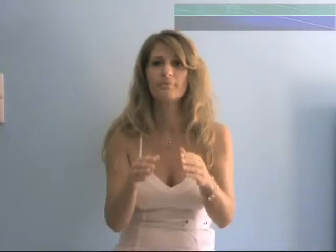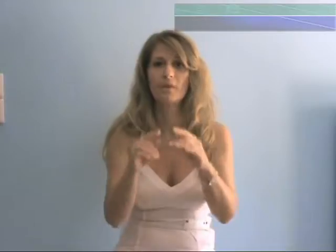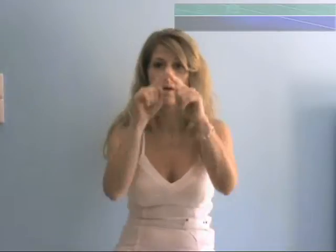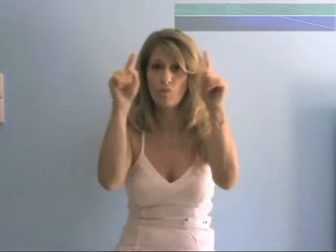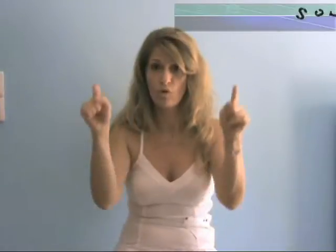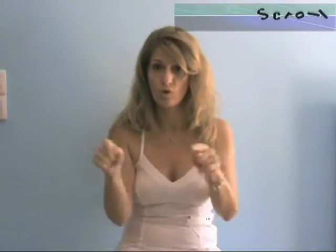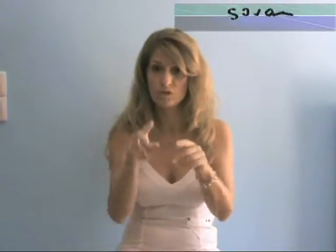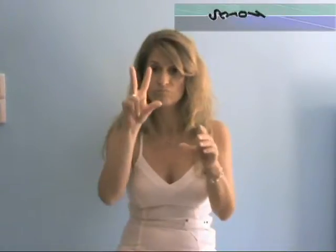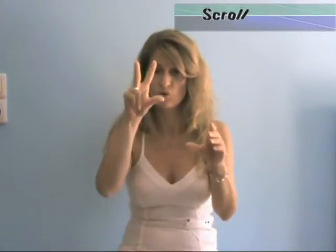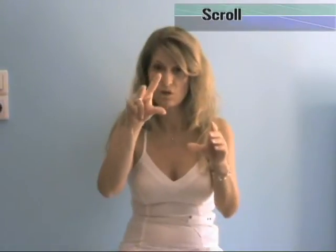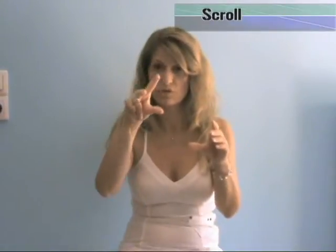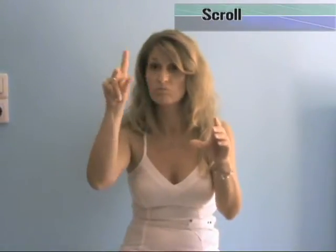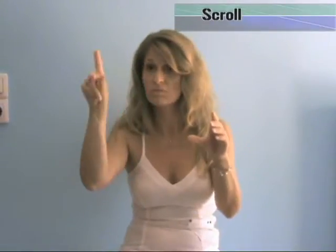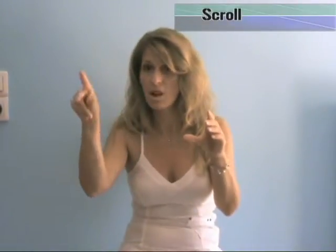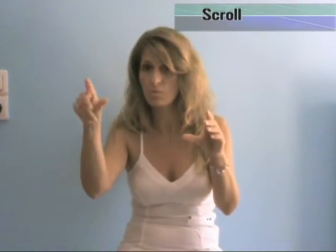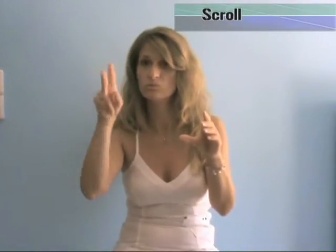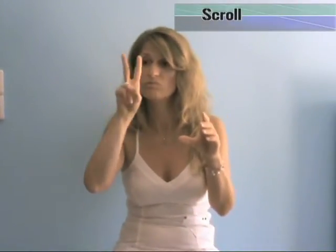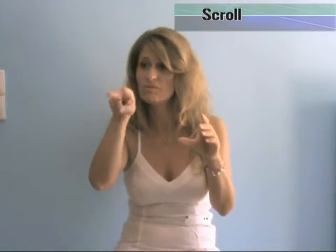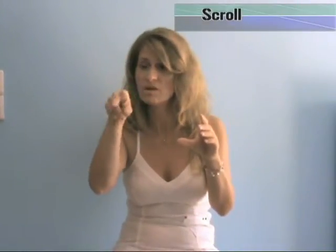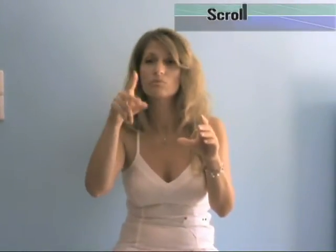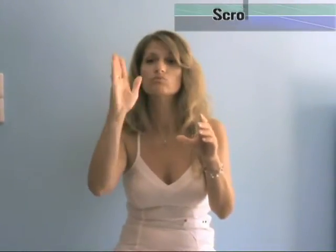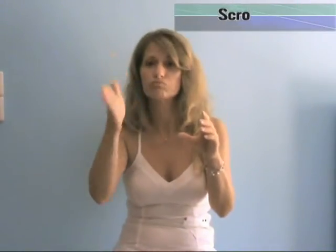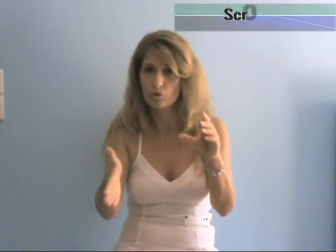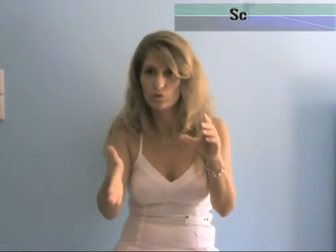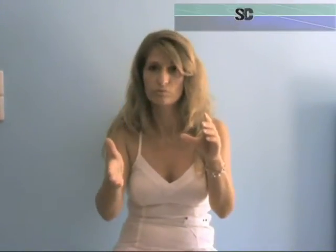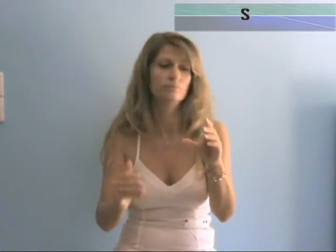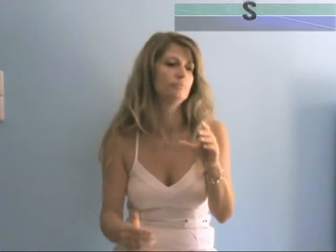Scroll